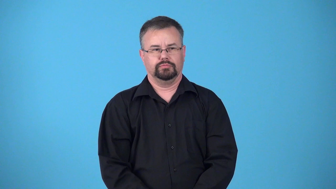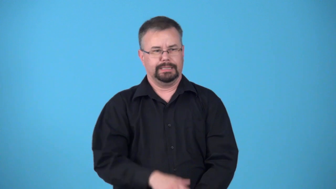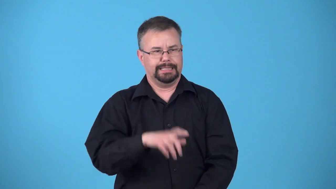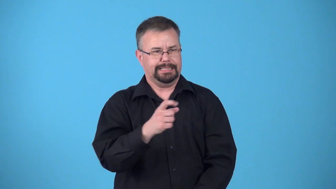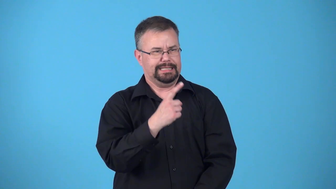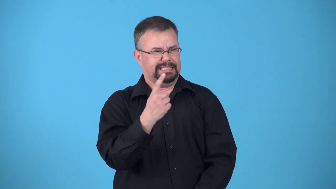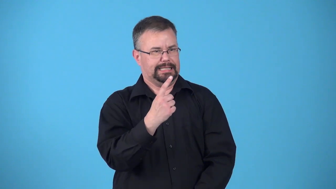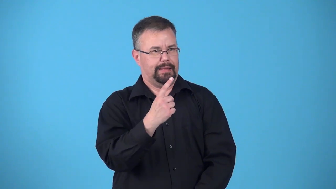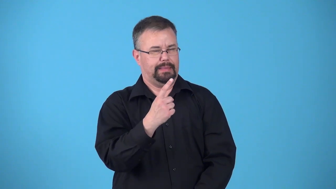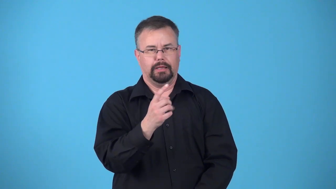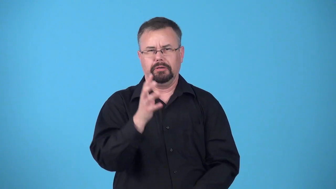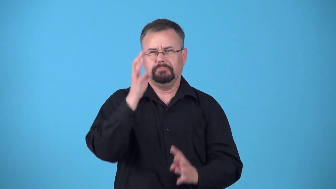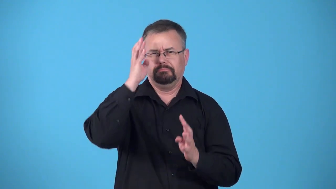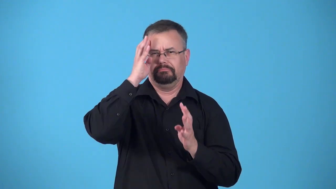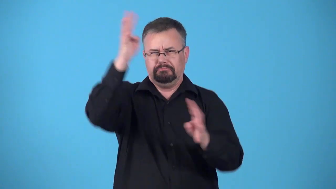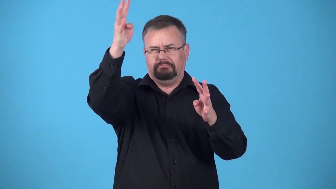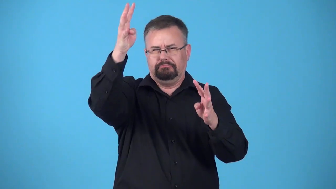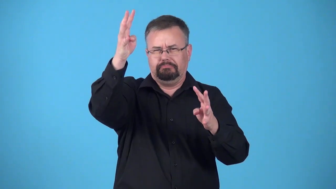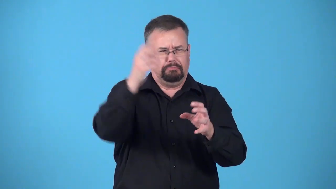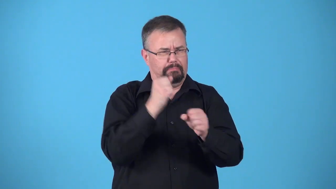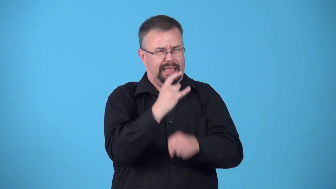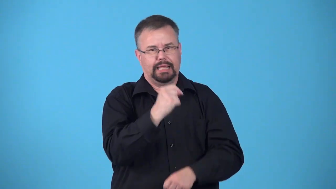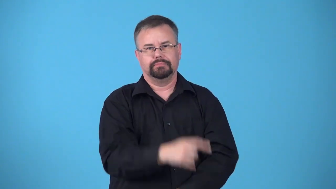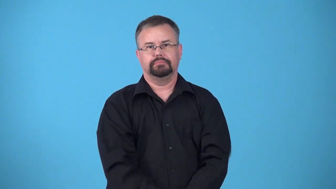necessity is the mother of invention